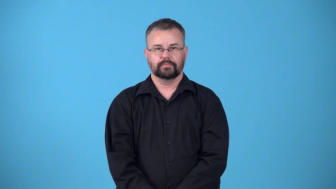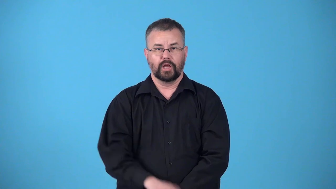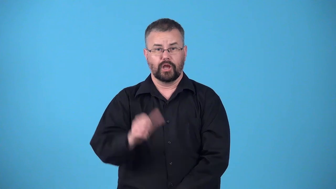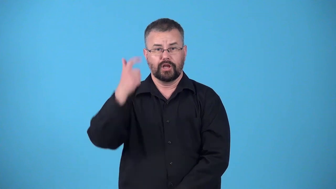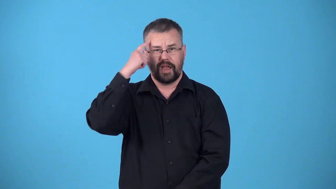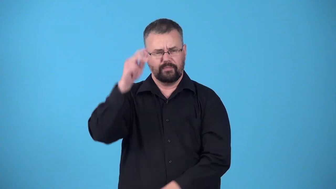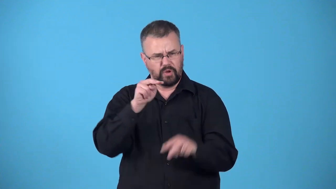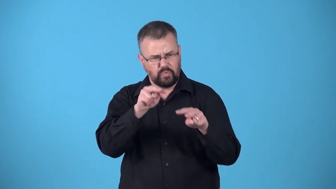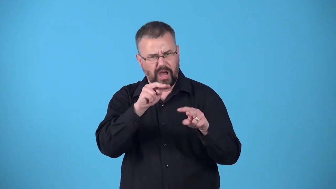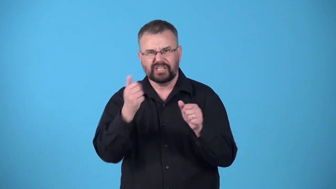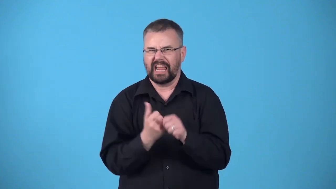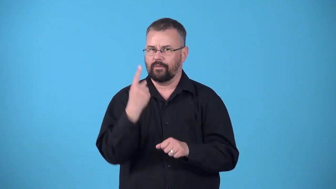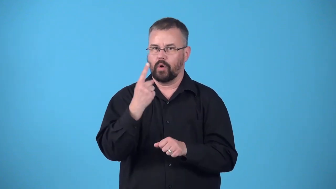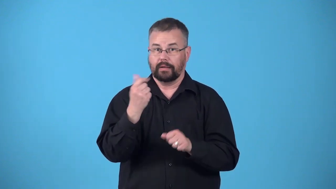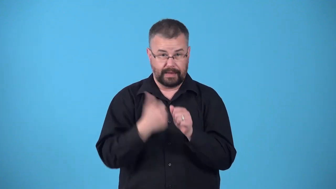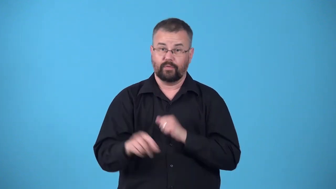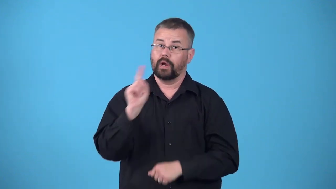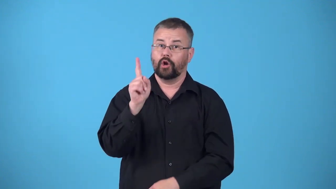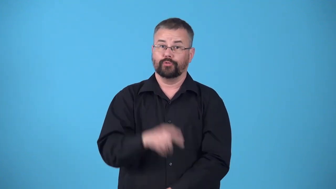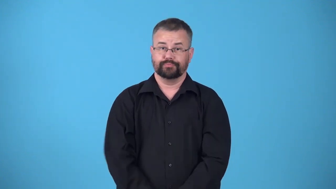big brother is watching